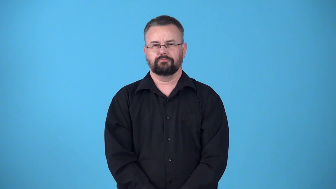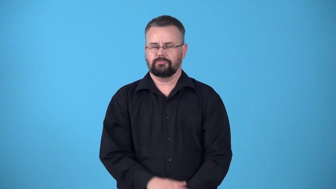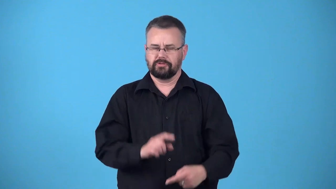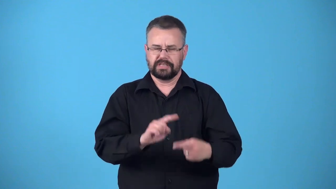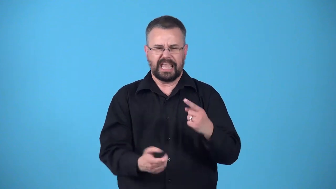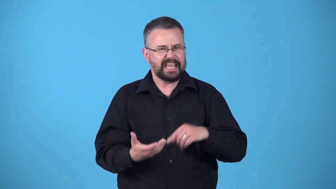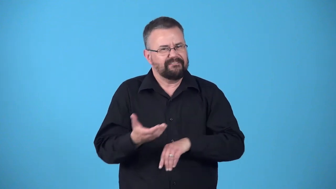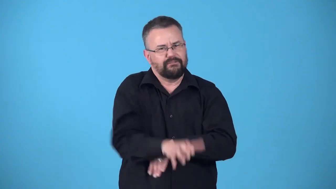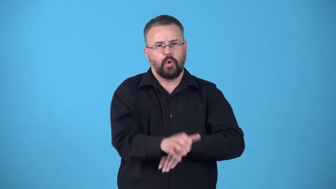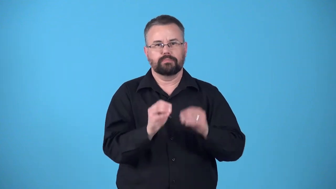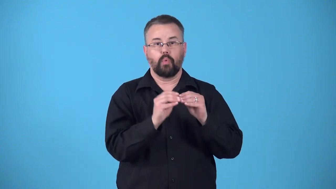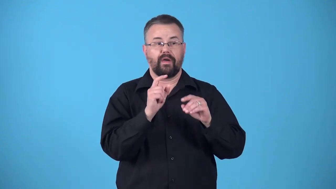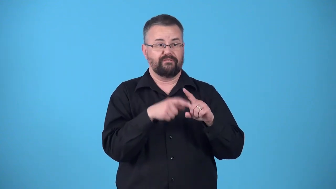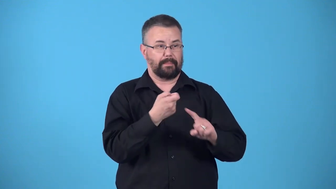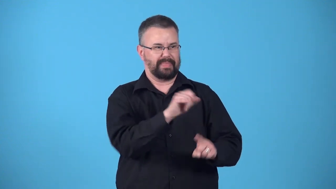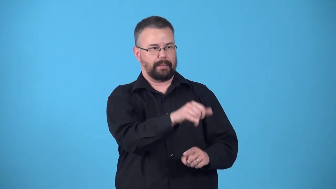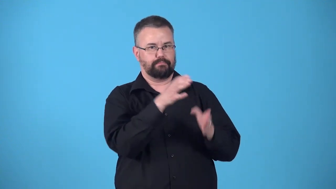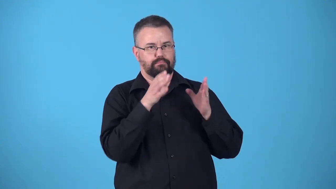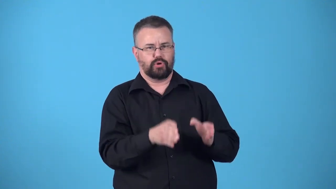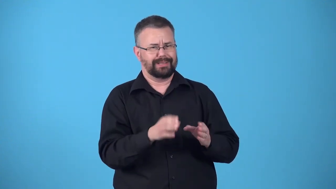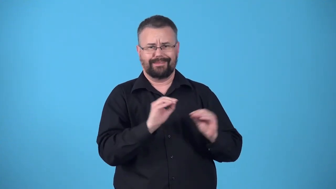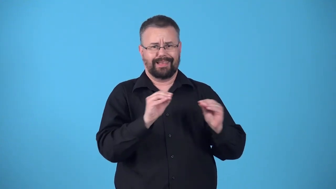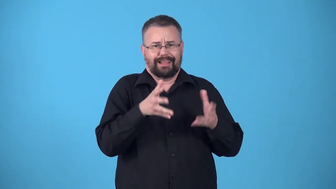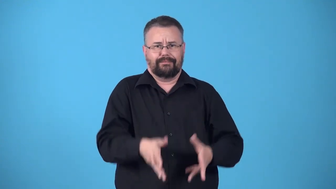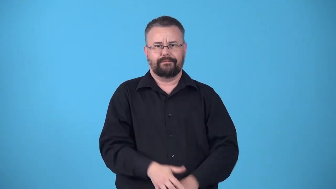can't squeeze blood out of a turnip